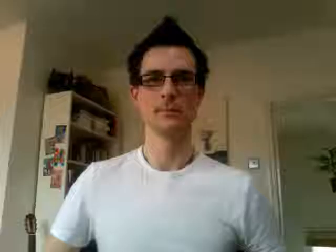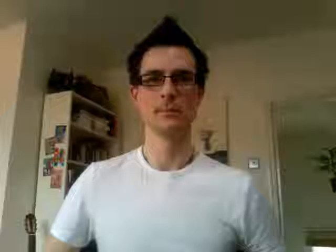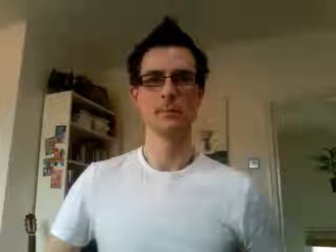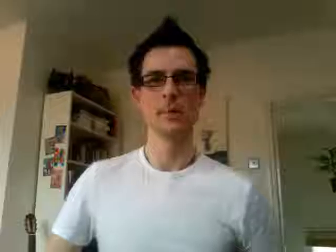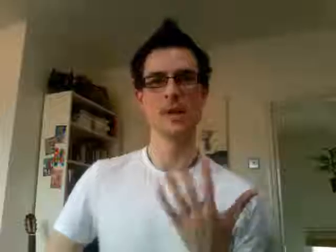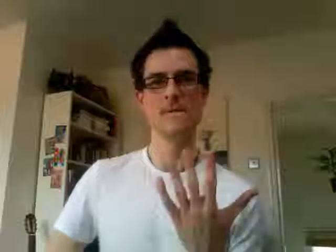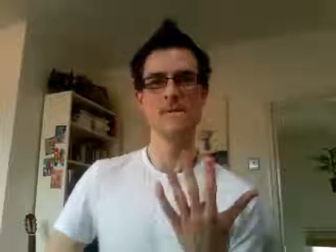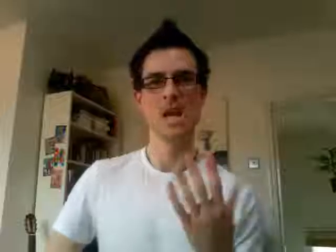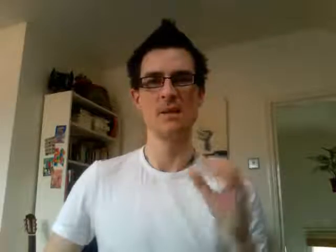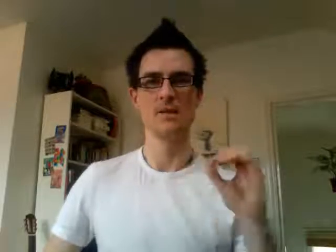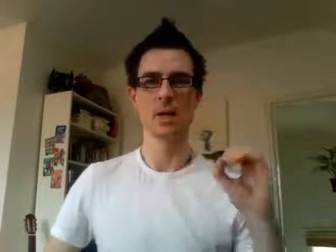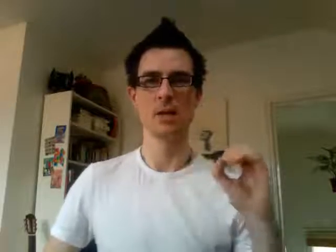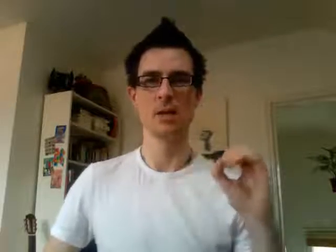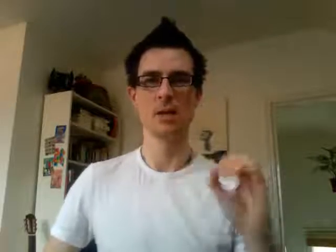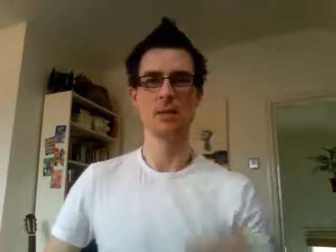50